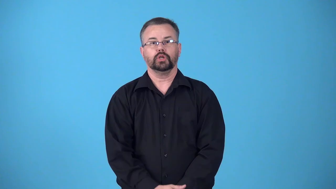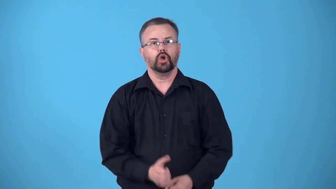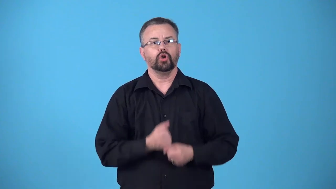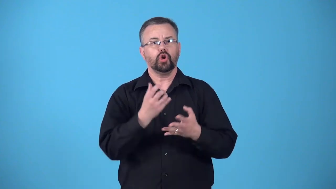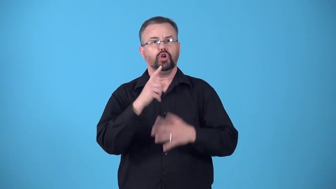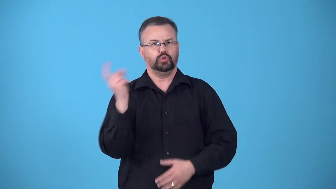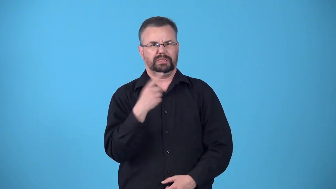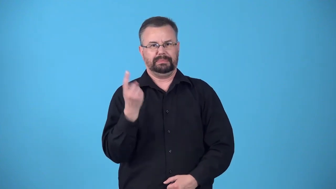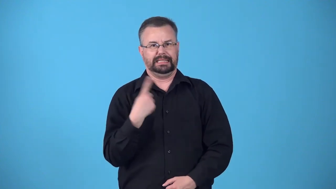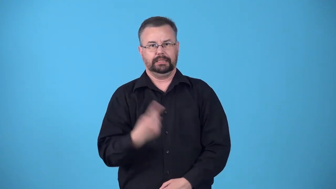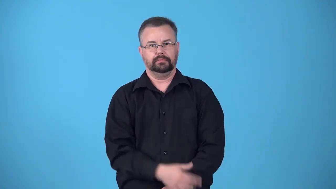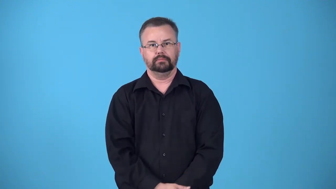birl-cause to spin